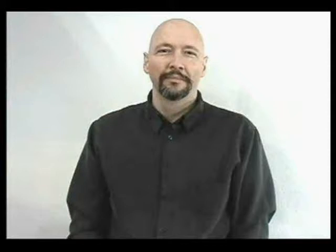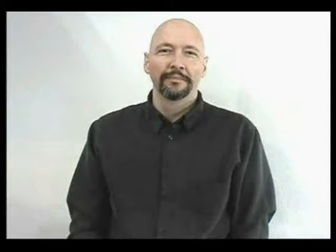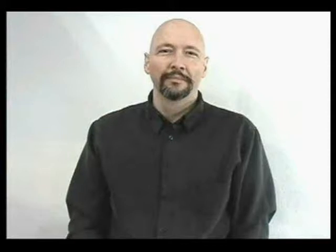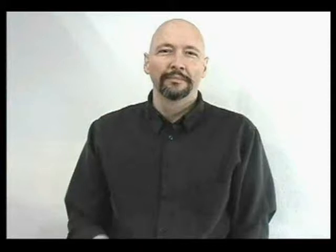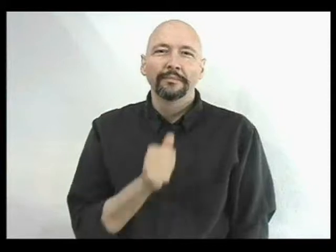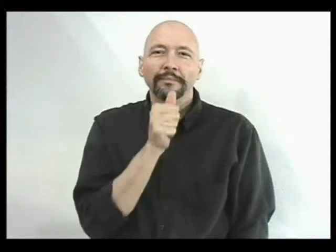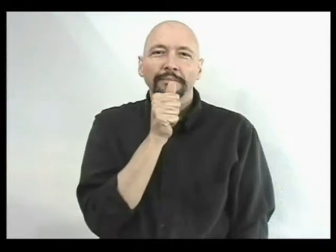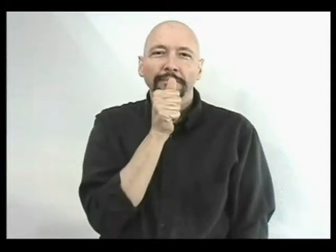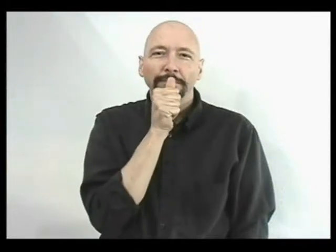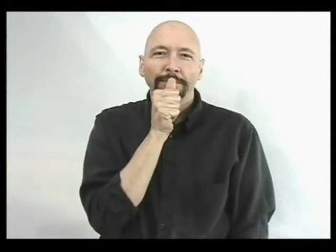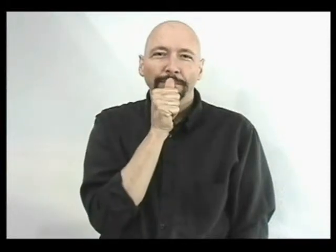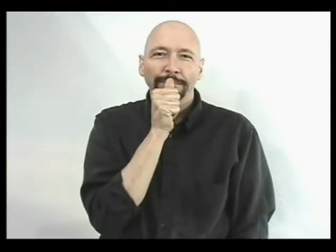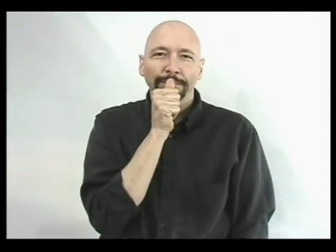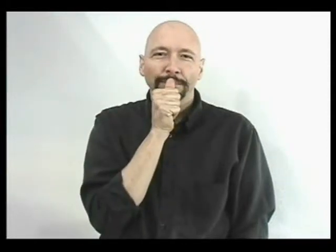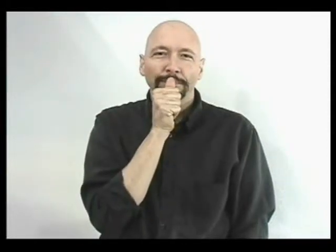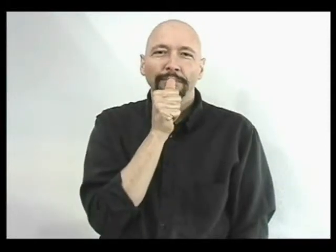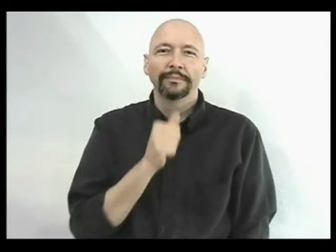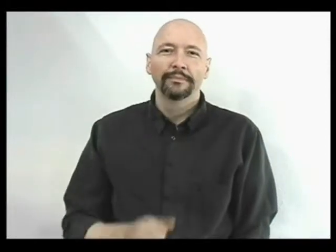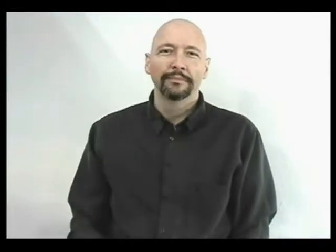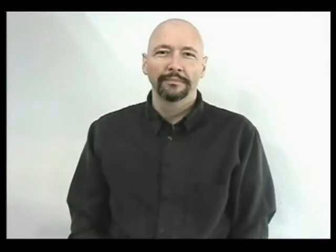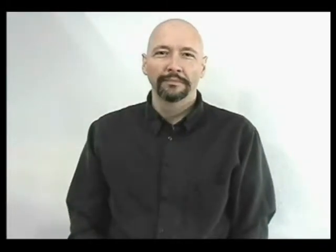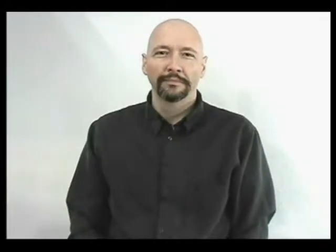SECRET